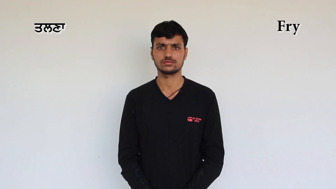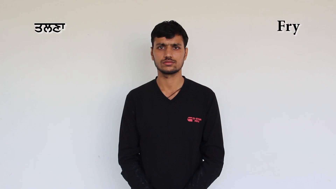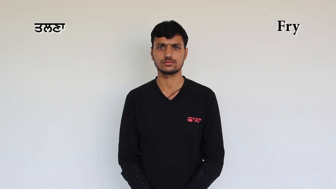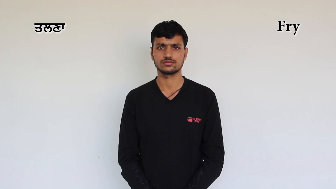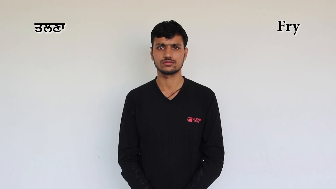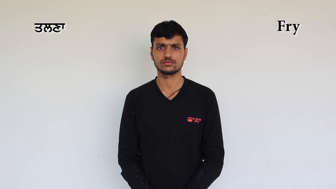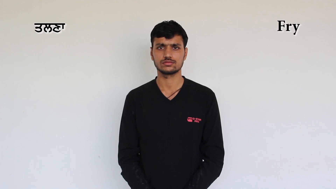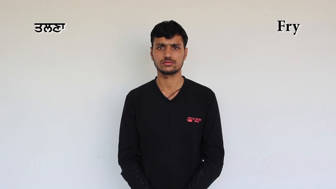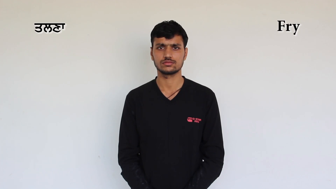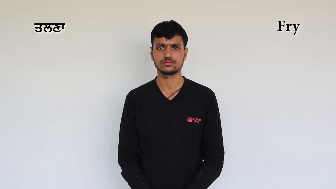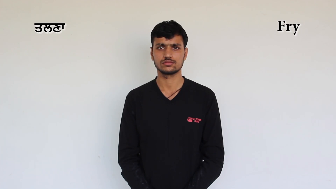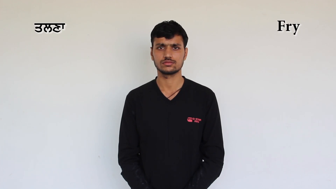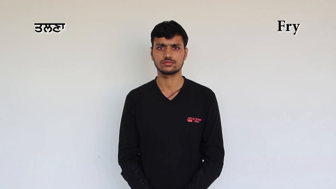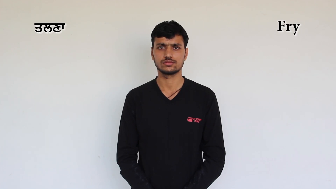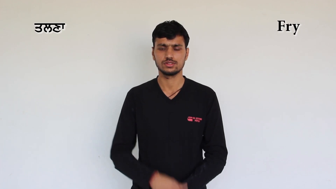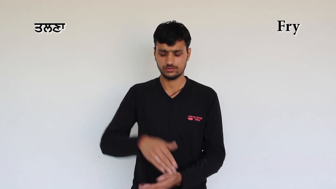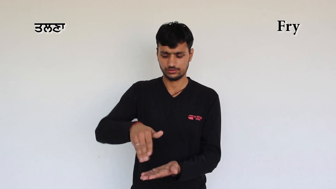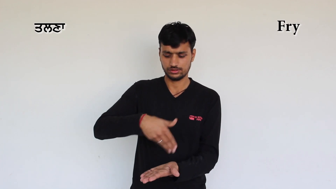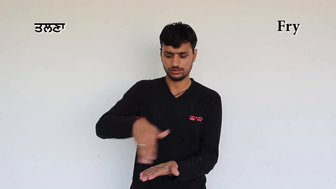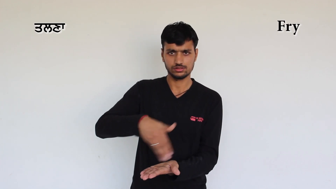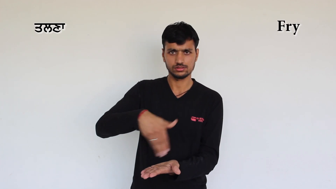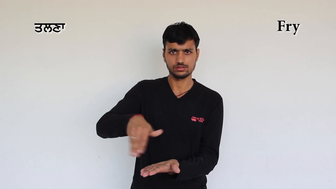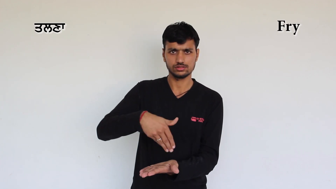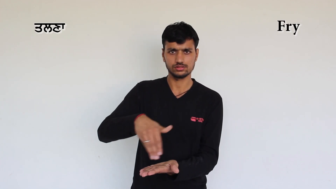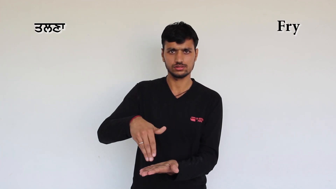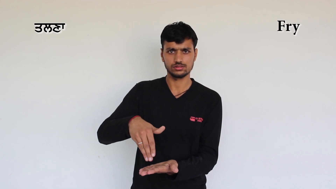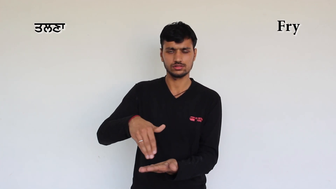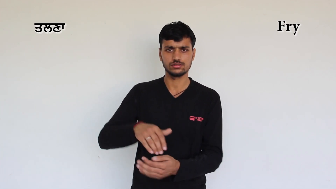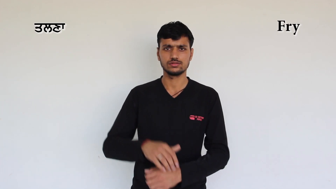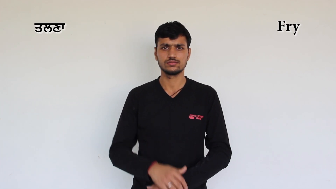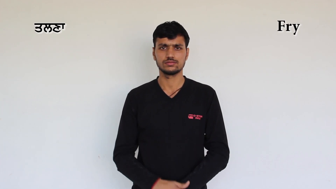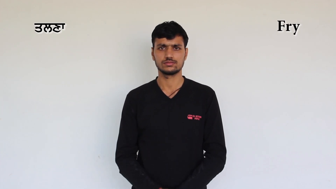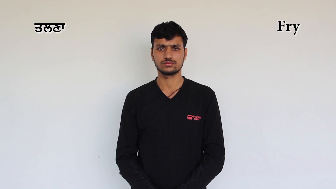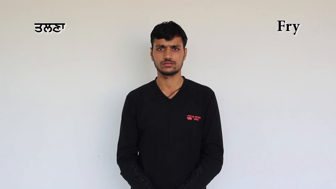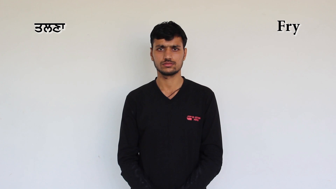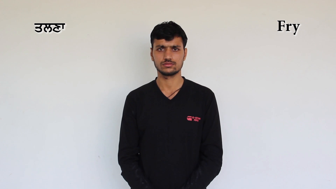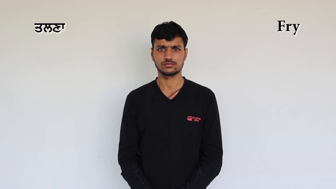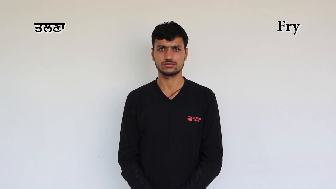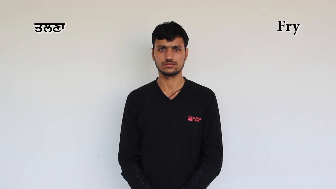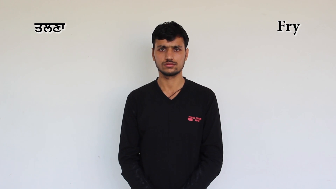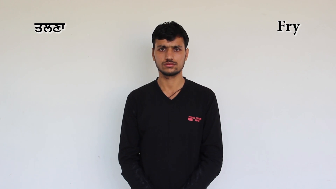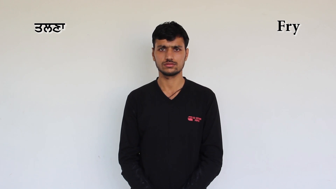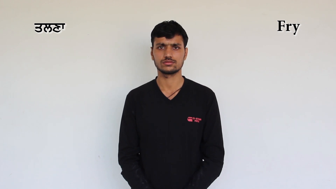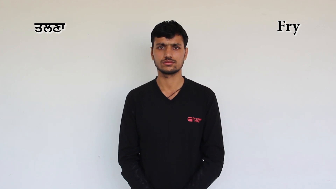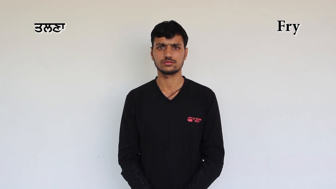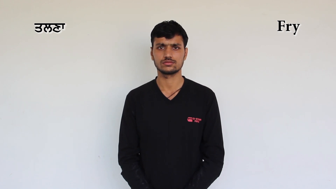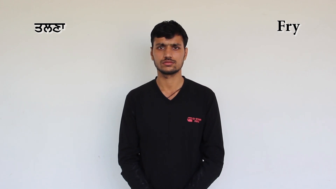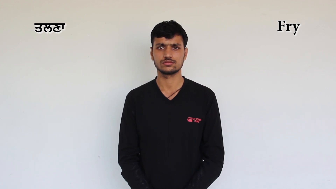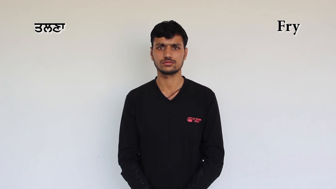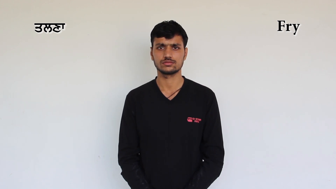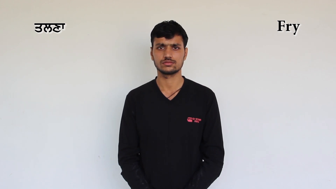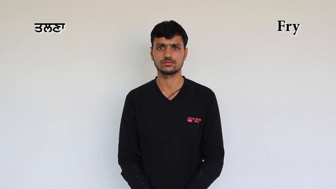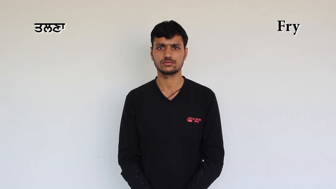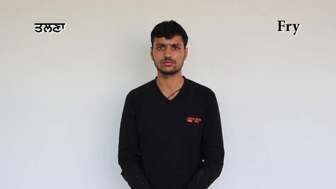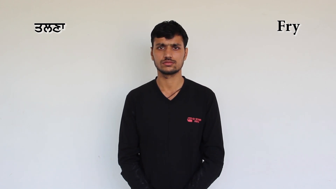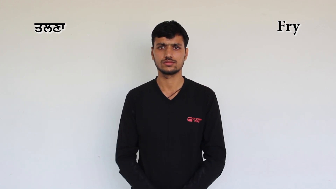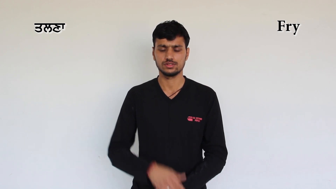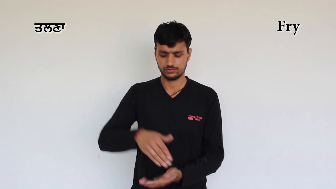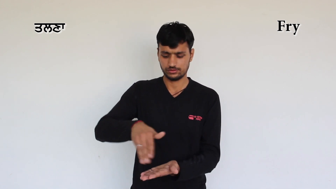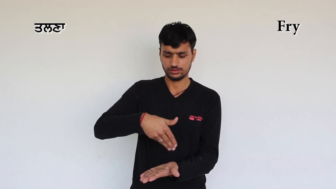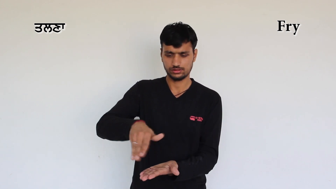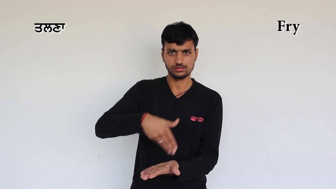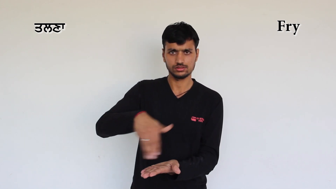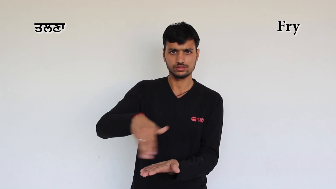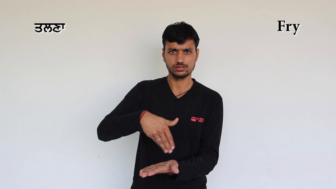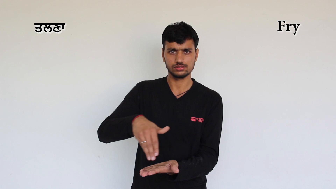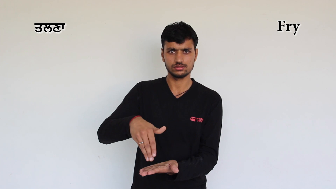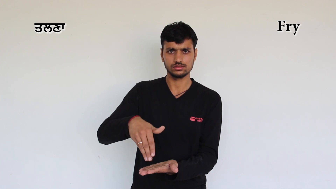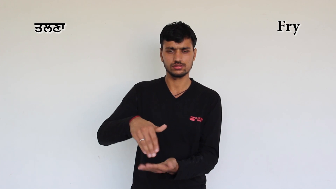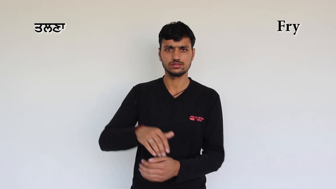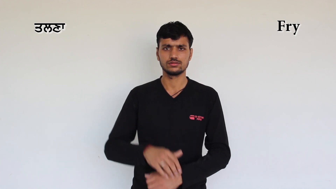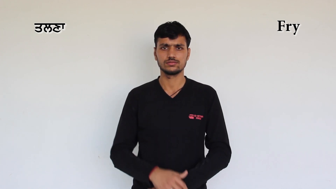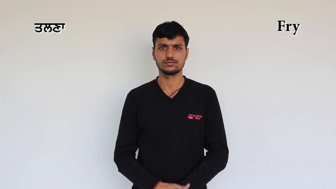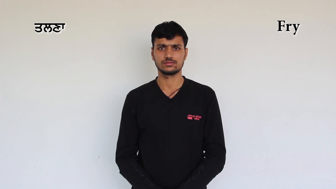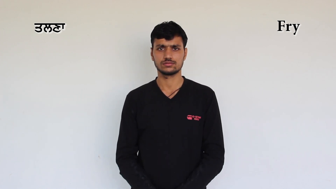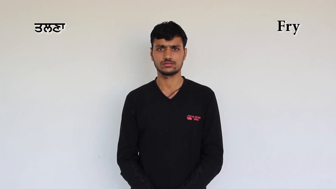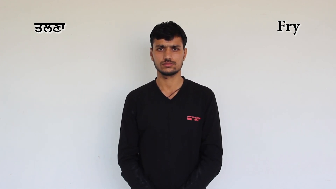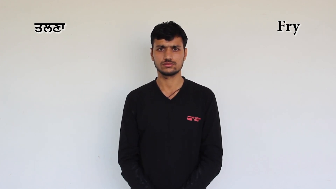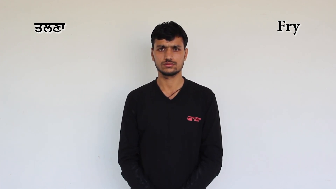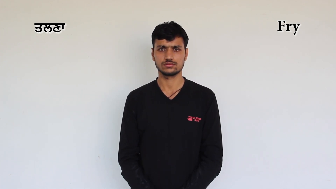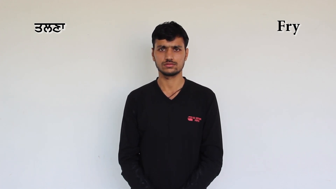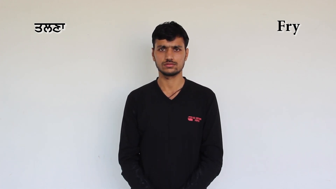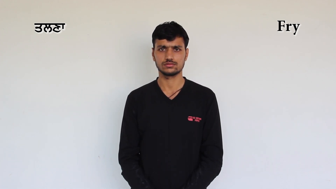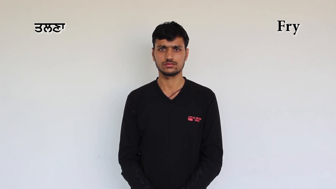sign Language